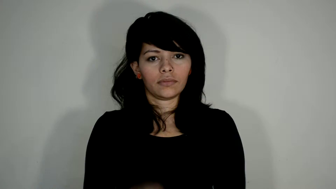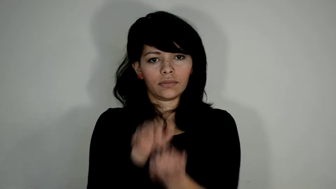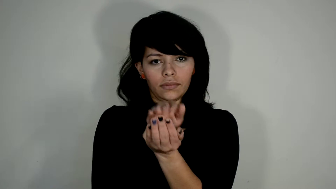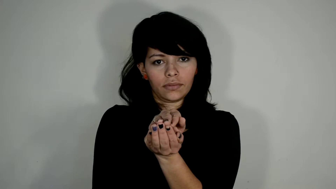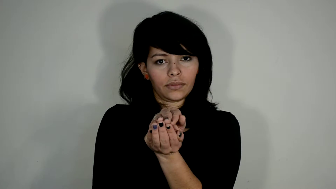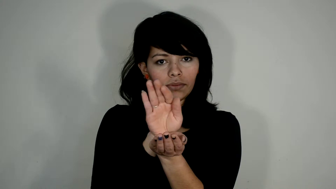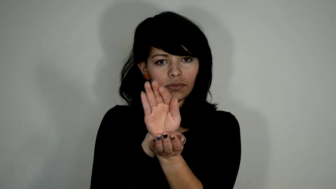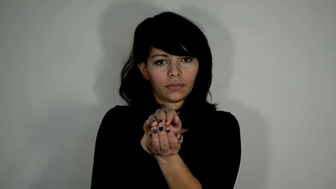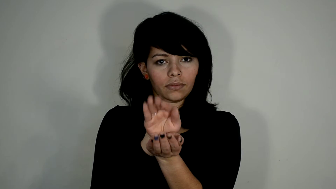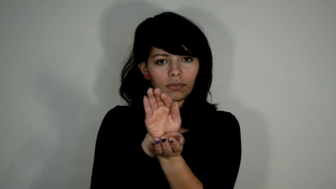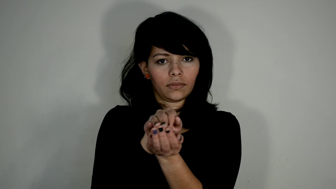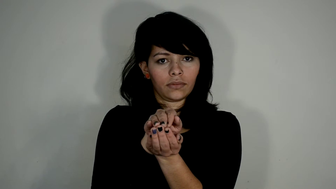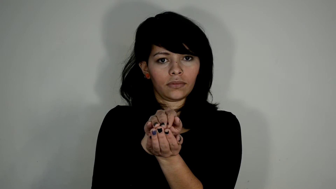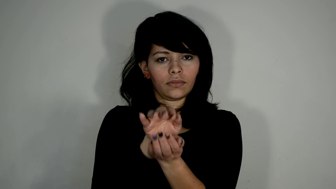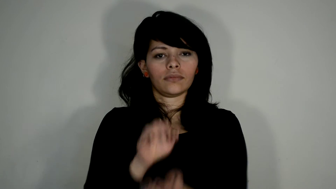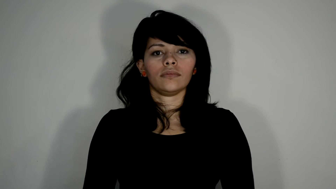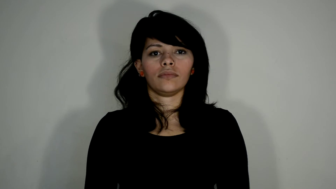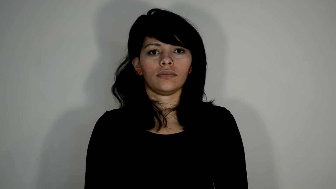clams